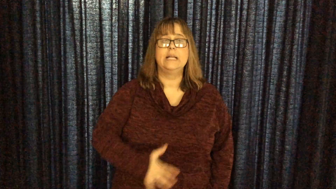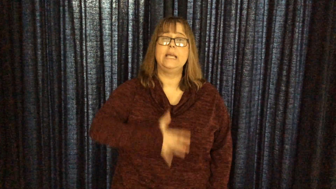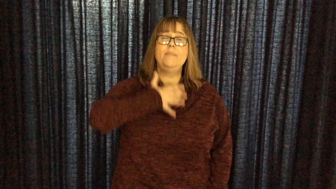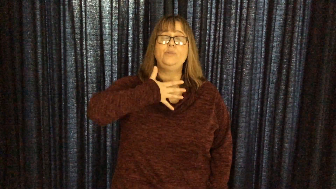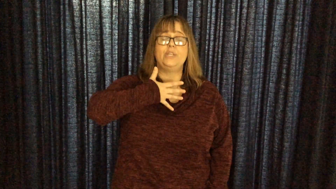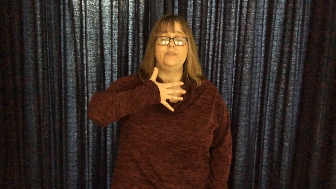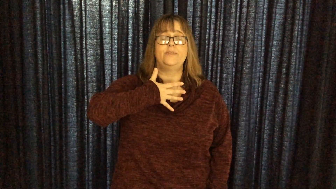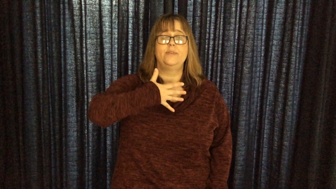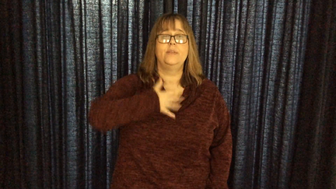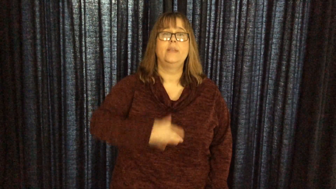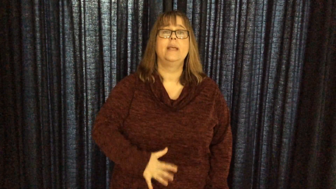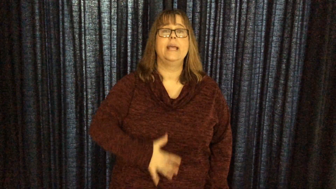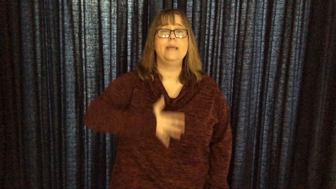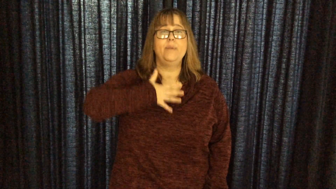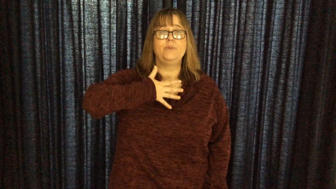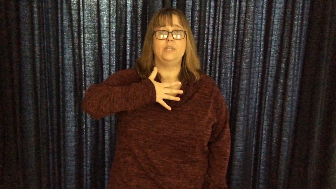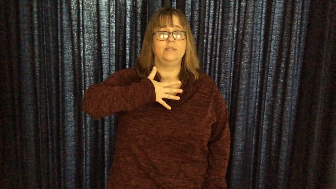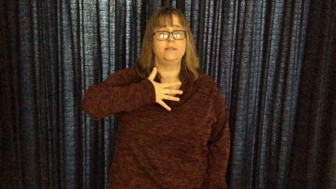Emotions